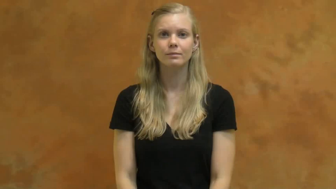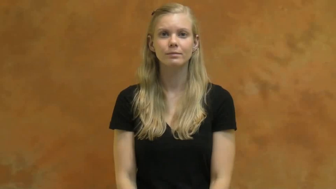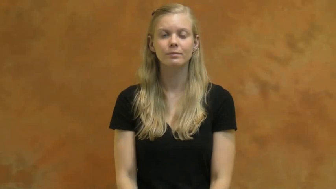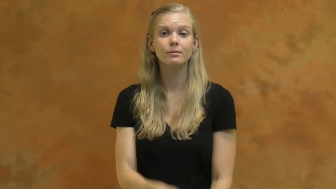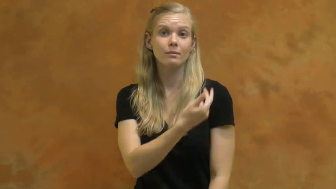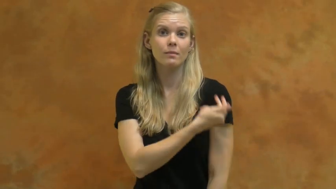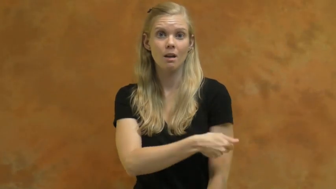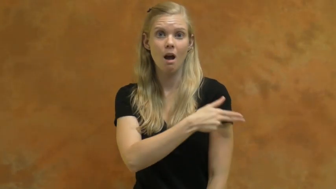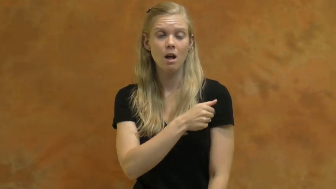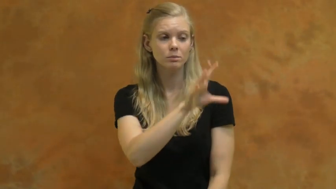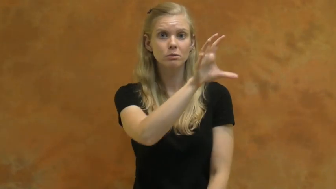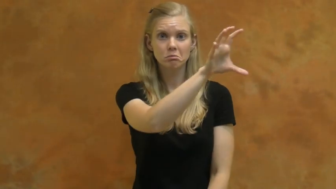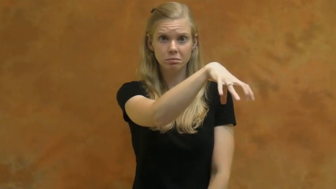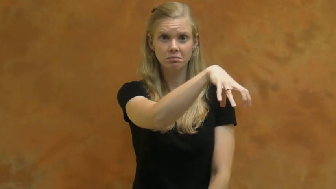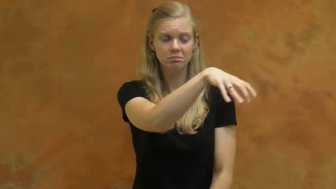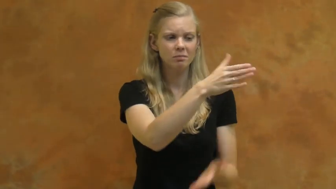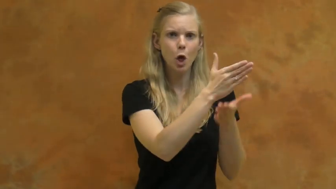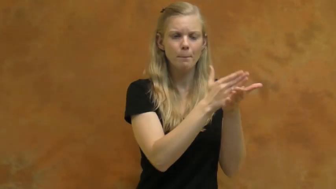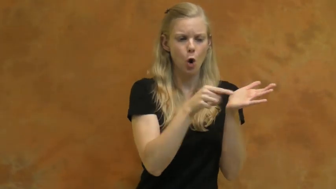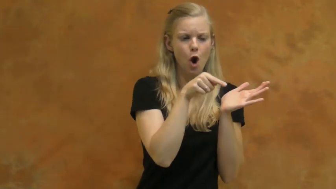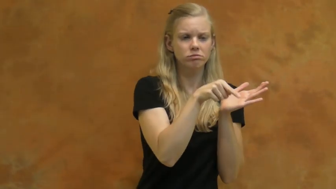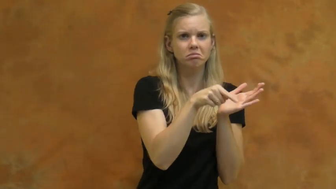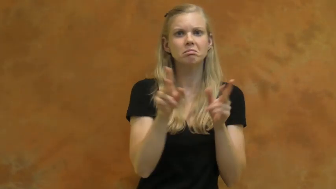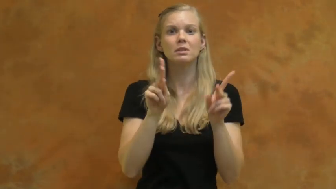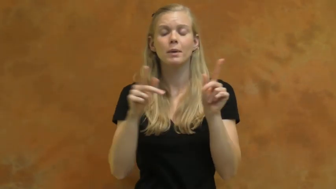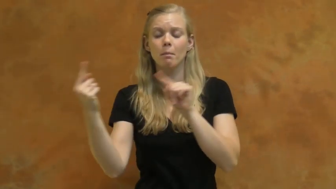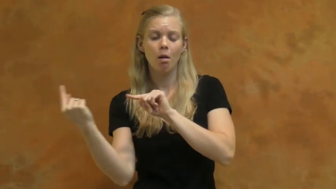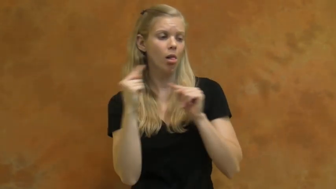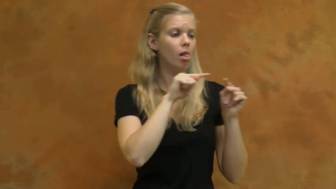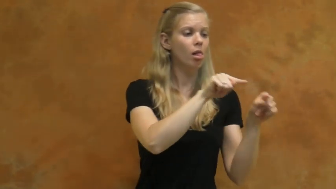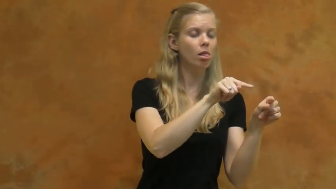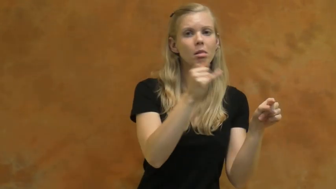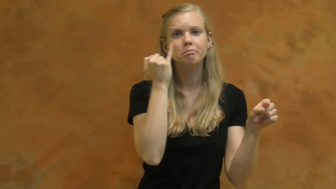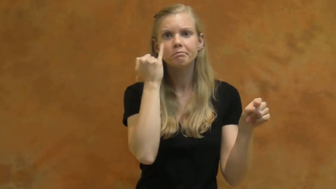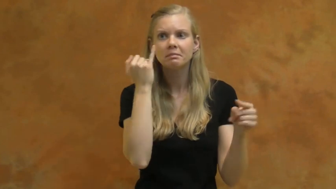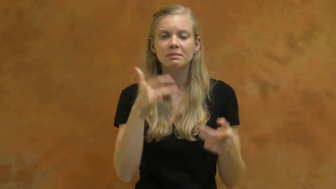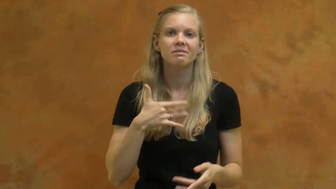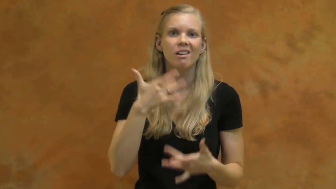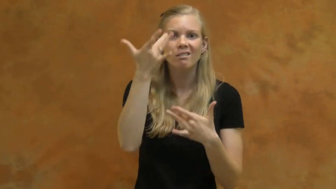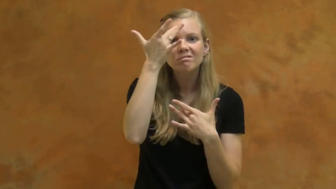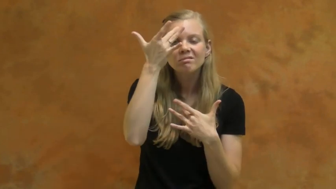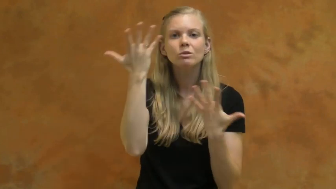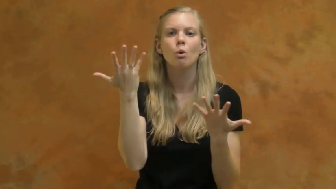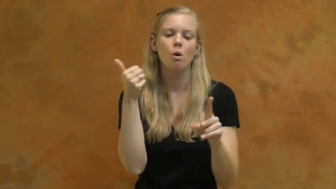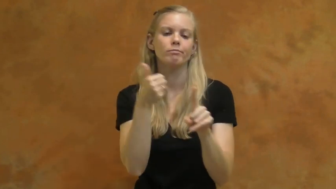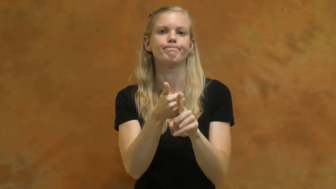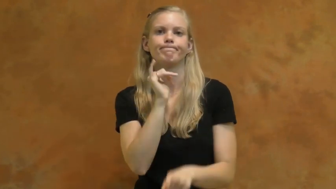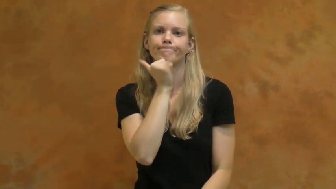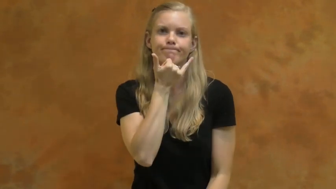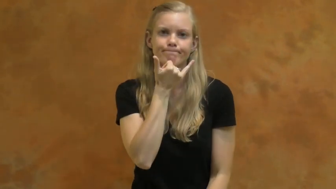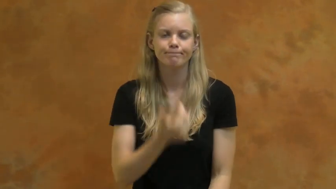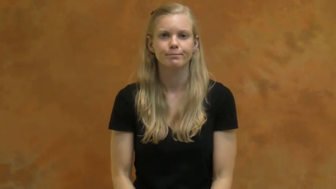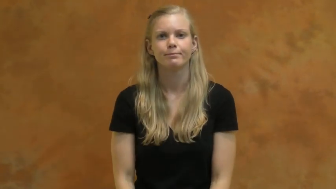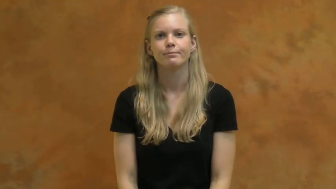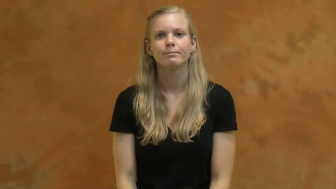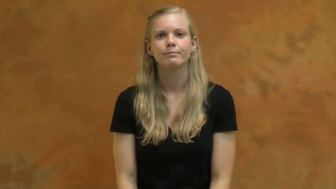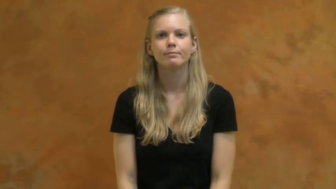outpatient department